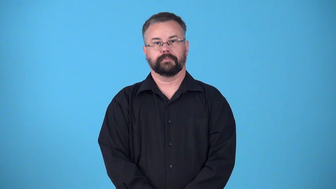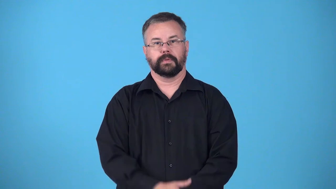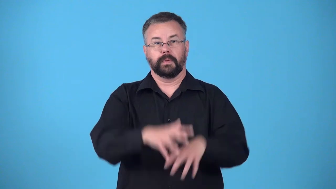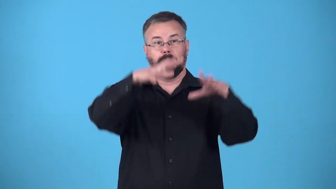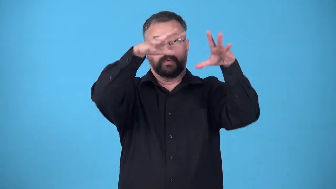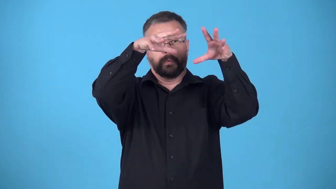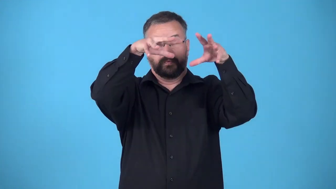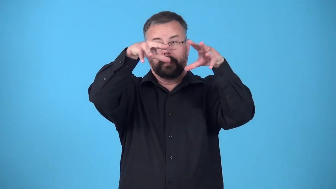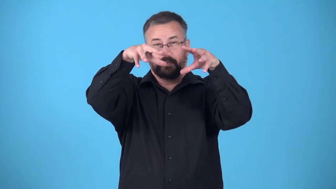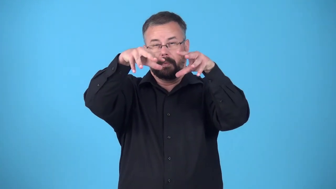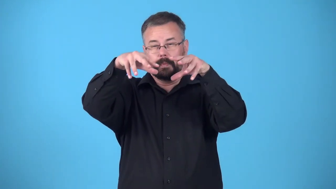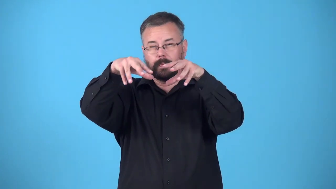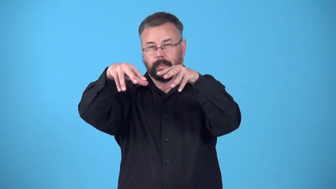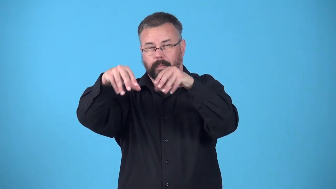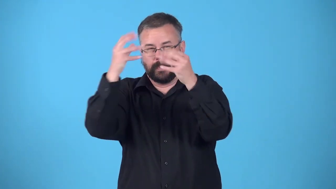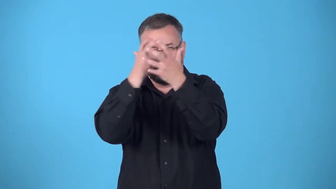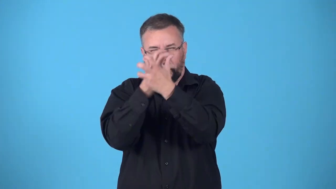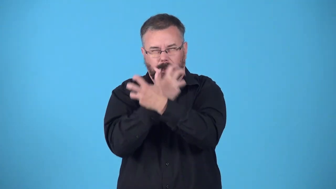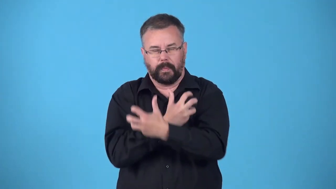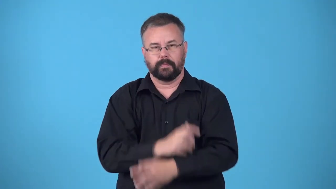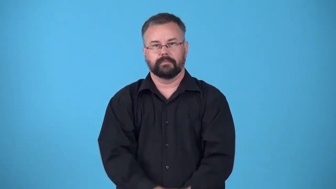black out